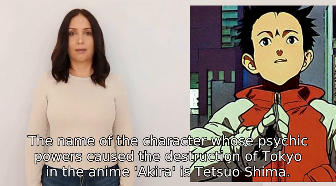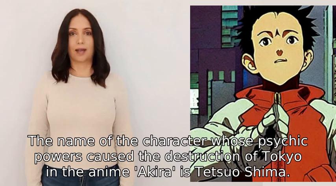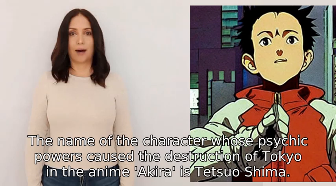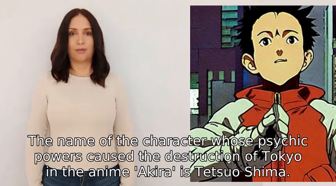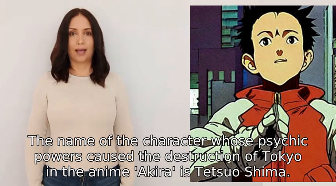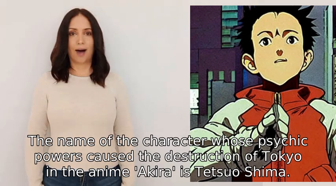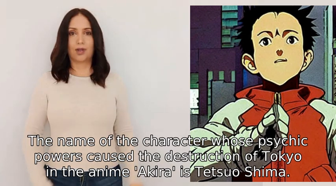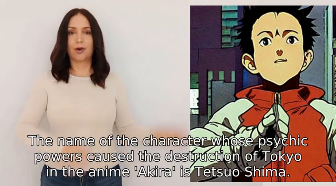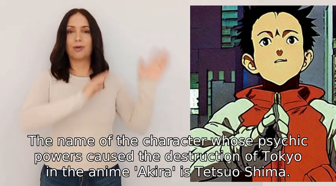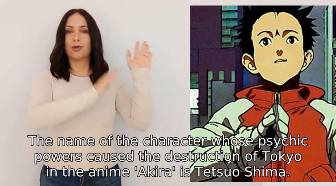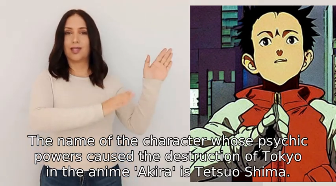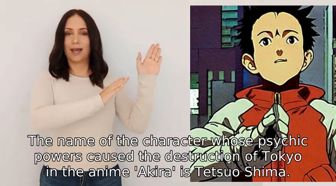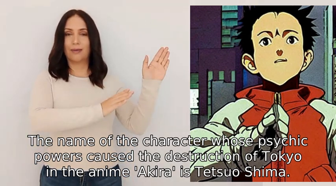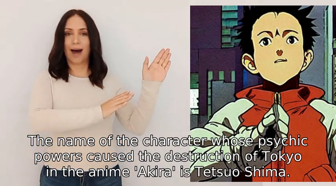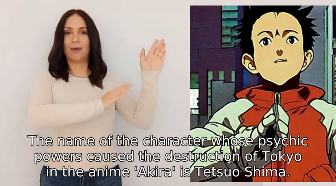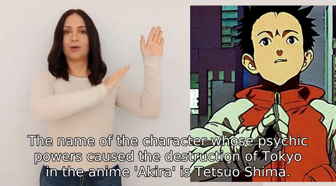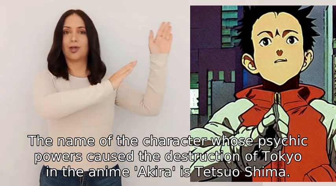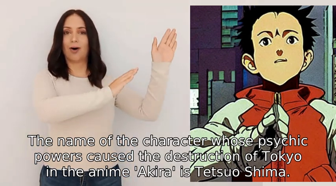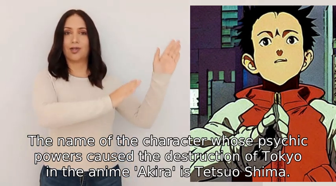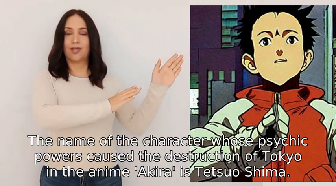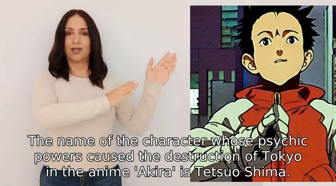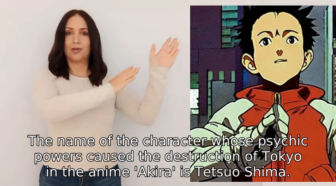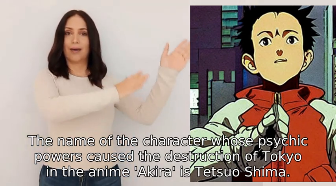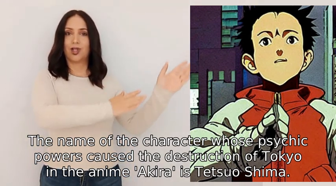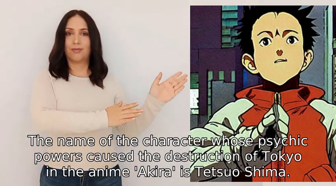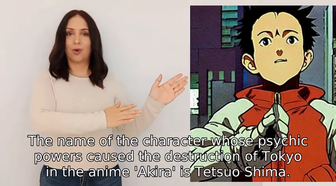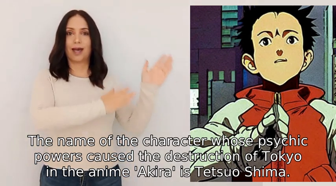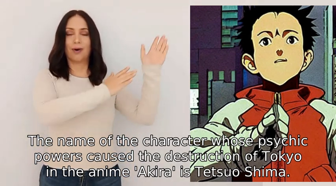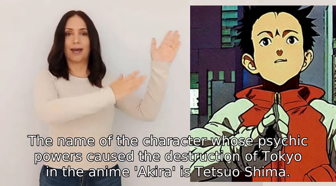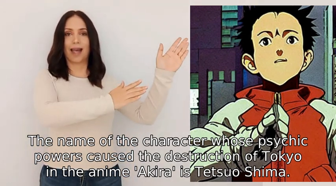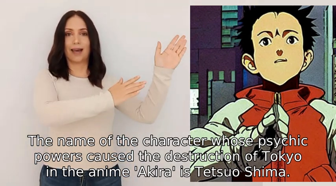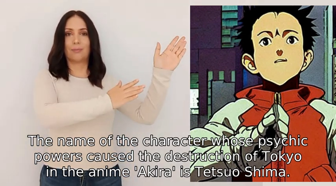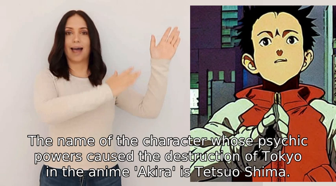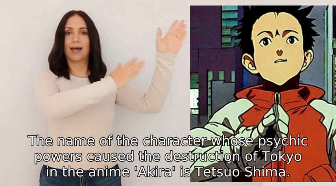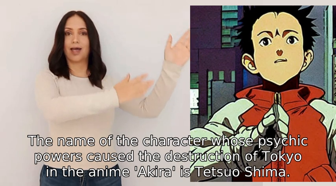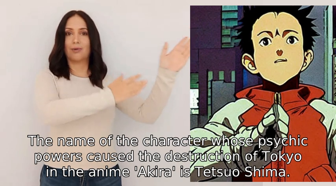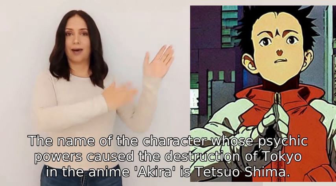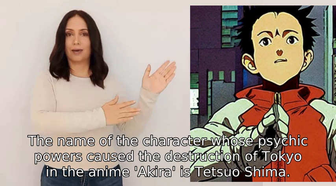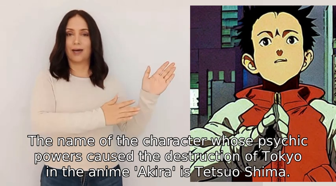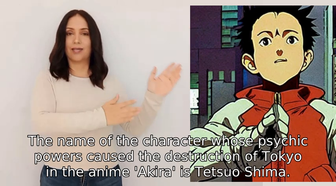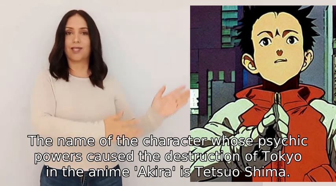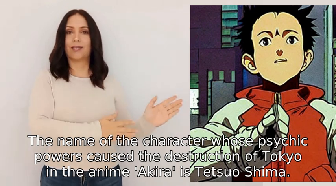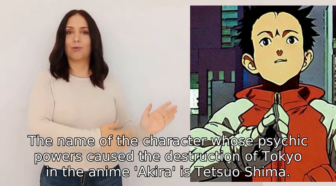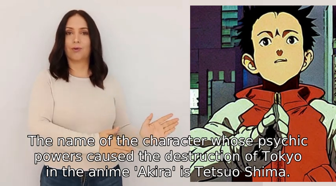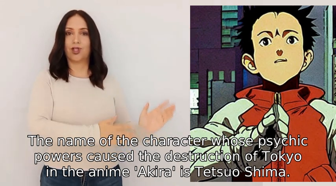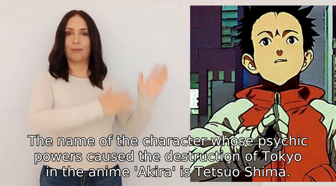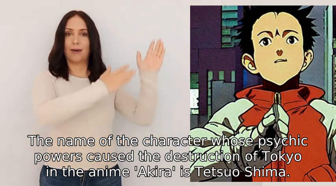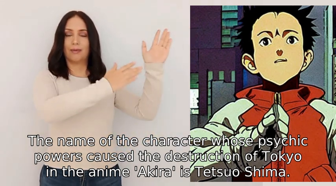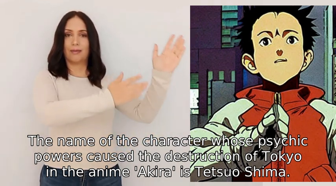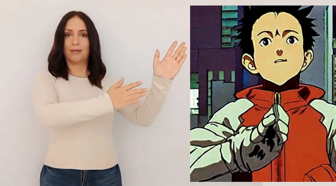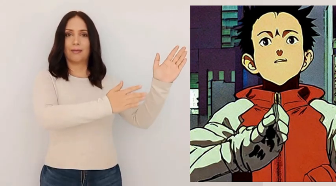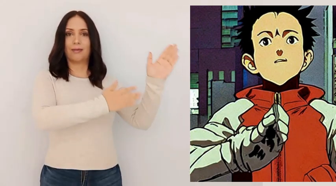In 'Akira', what's the name of the character whose psychic powers caused the destruction of Tokyo?